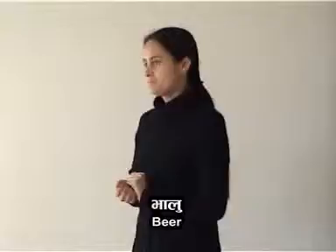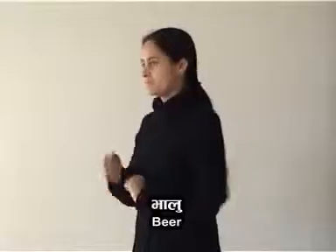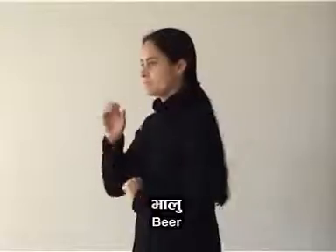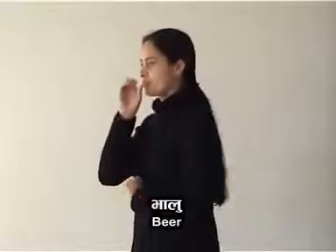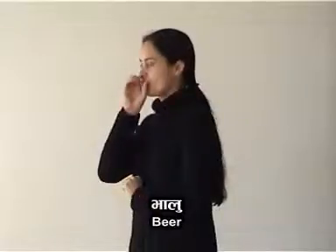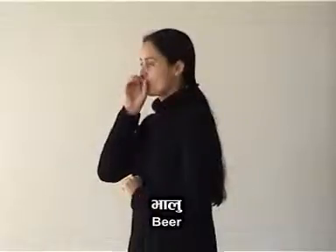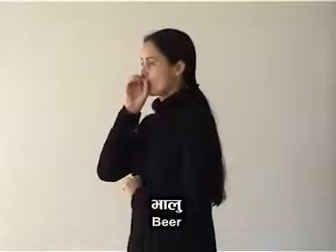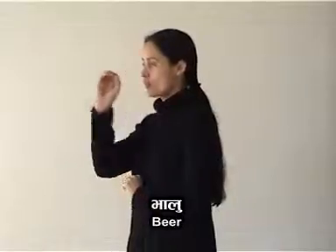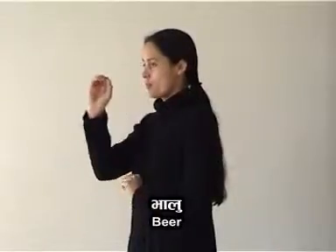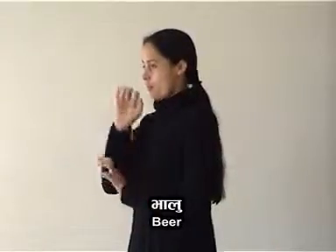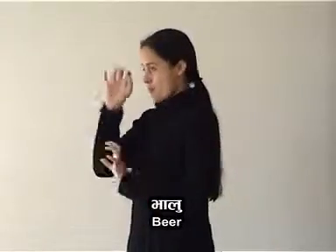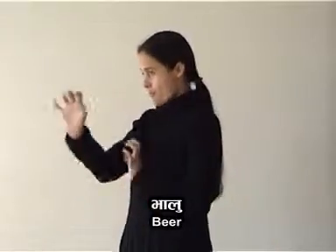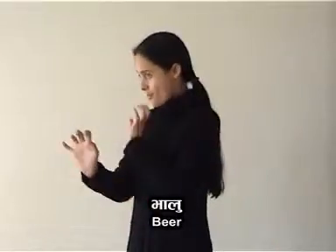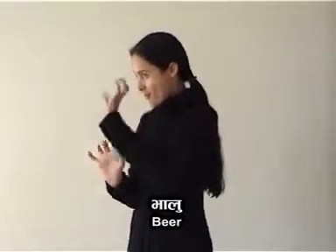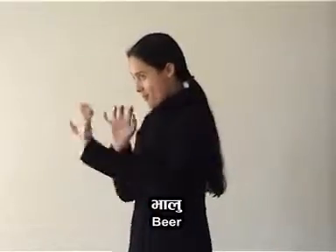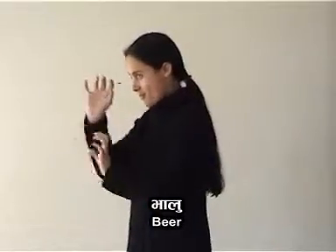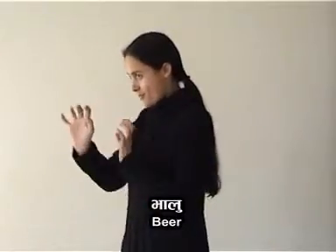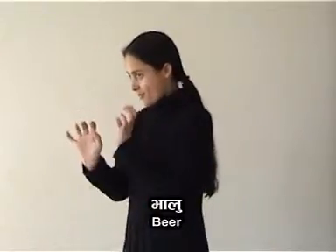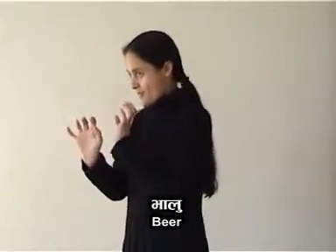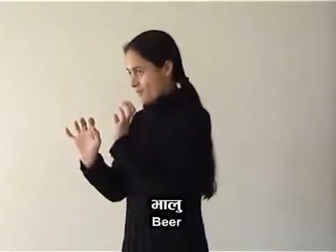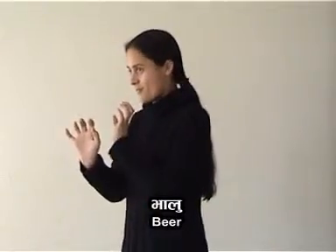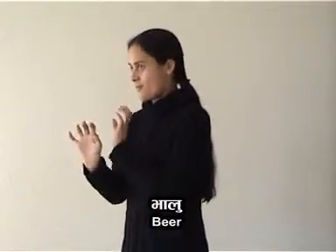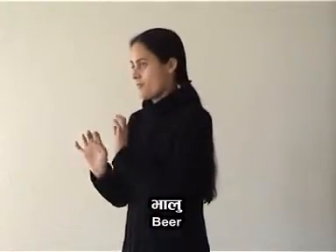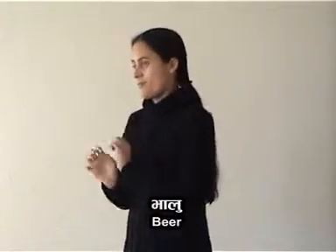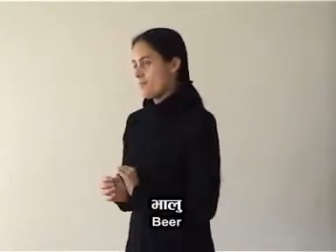bear